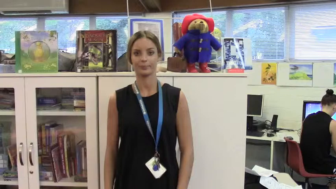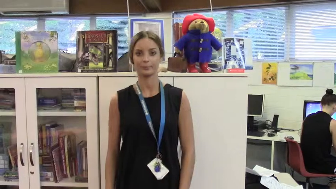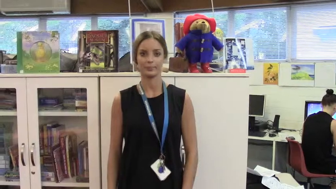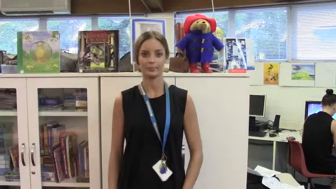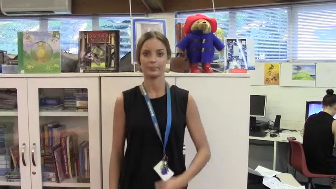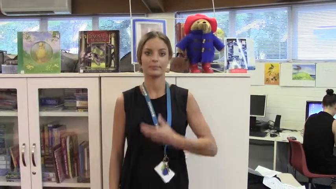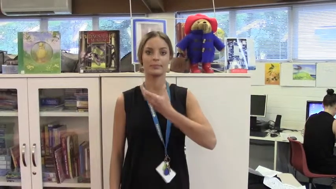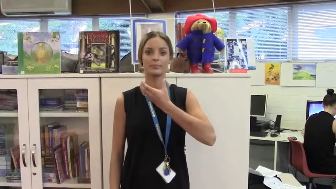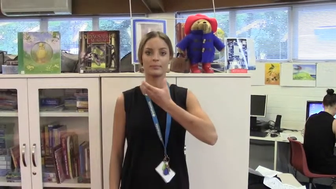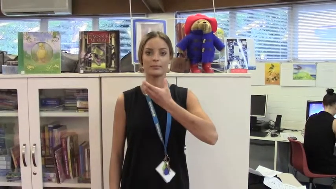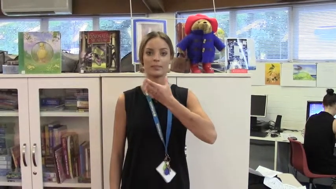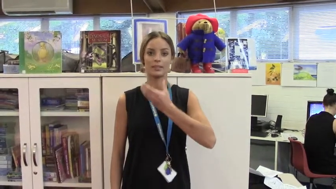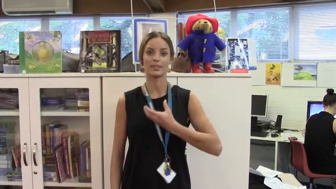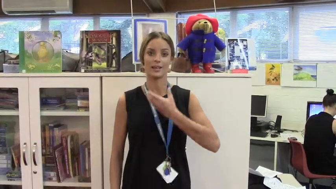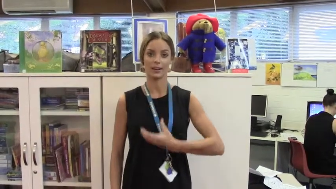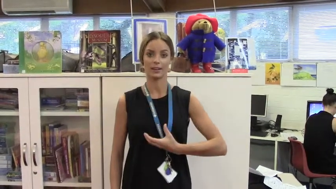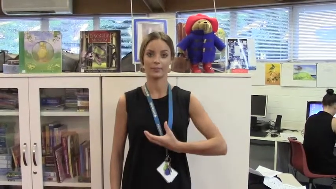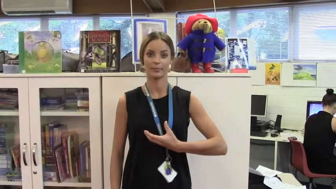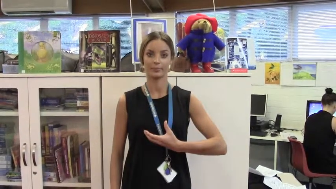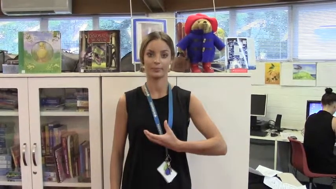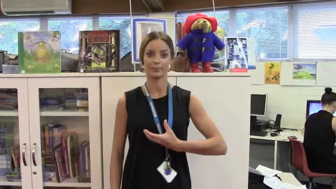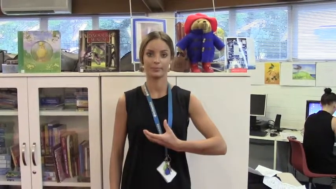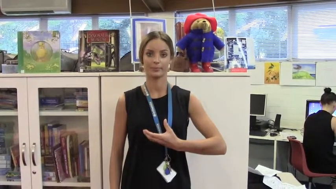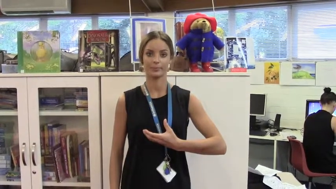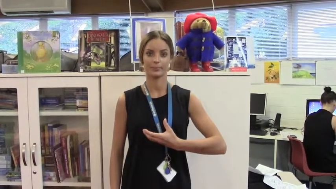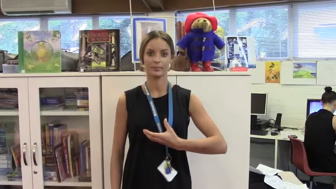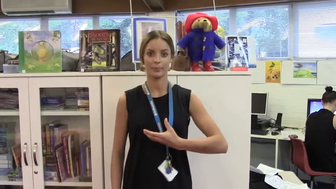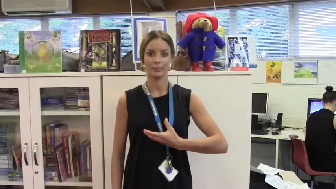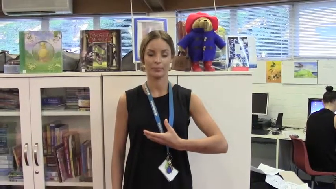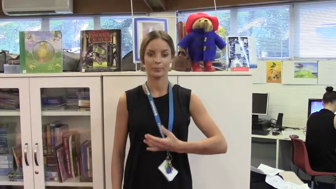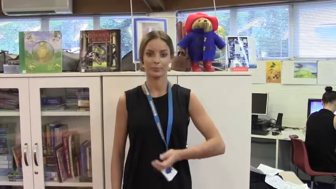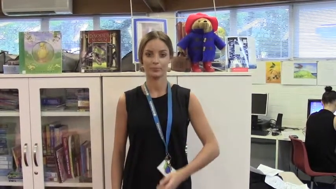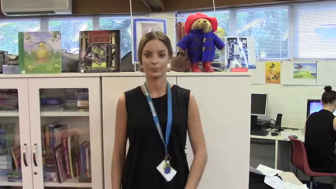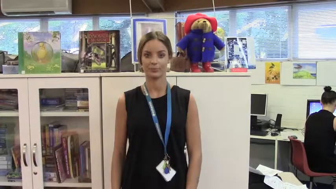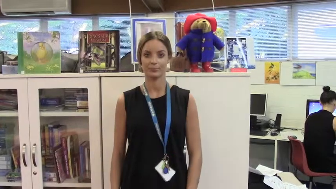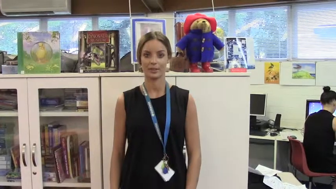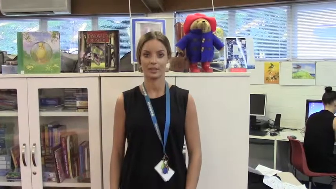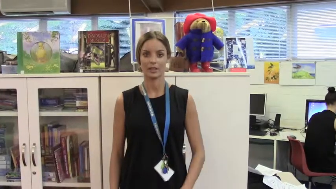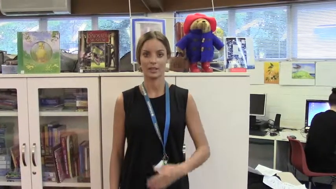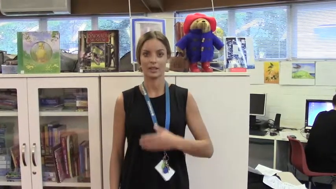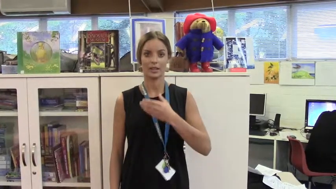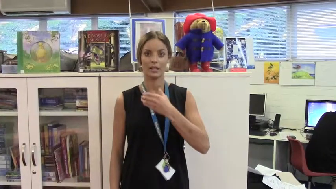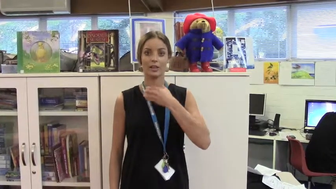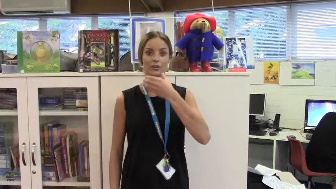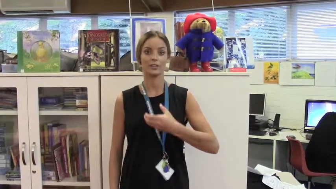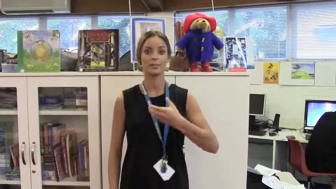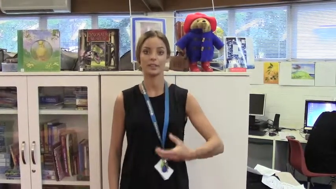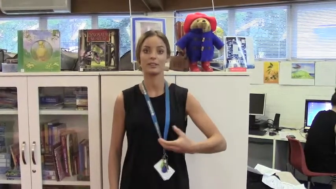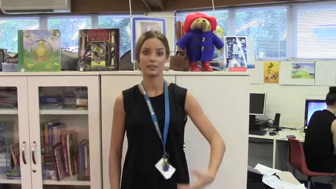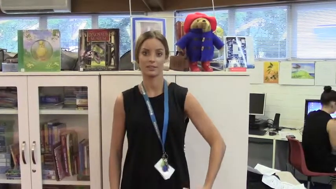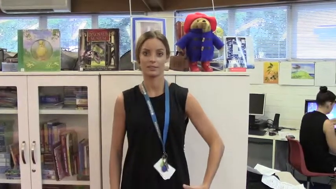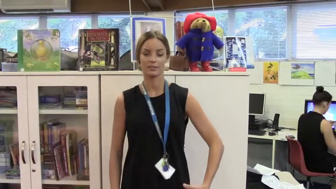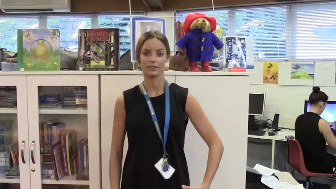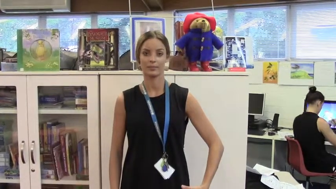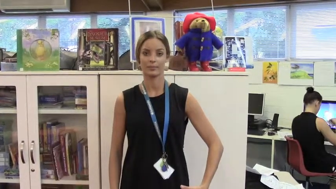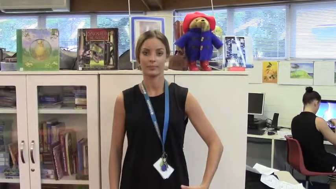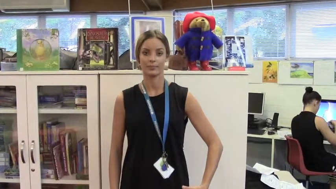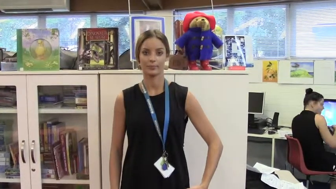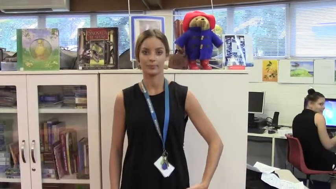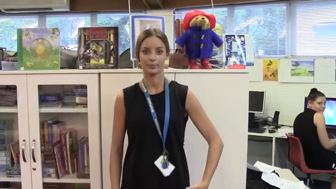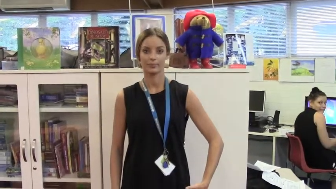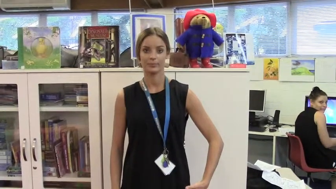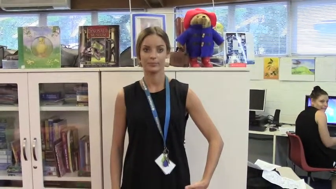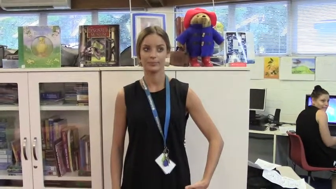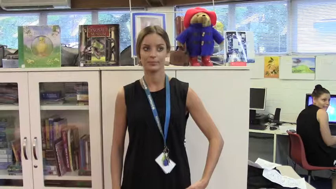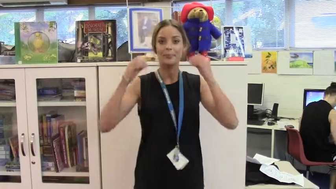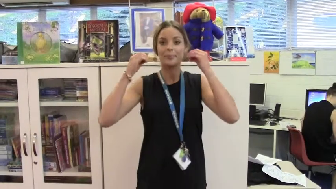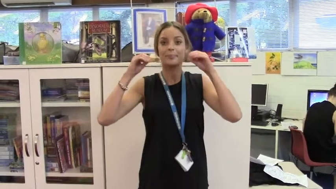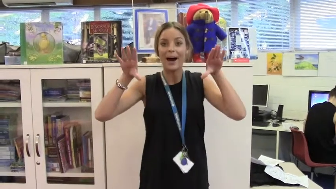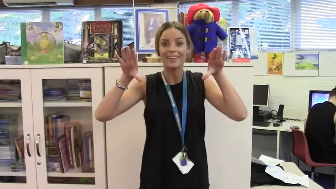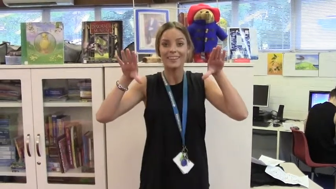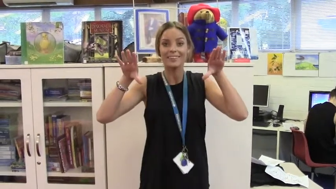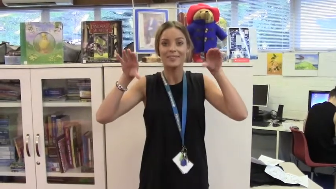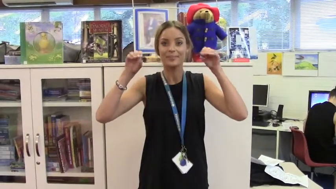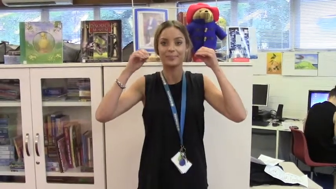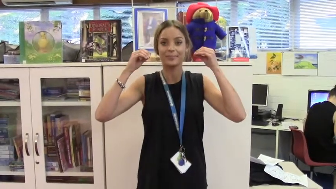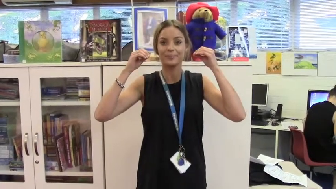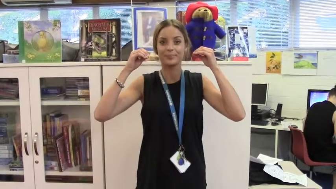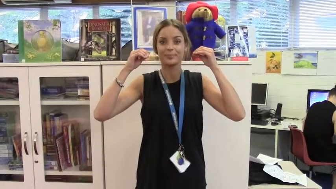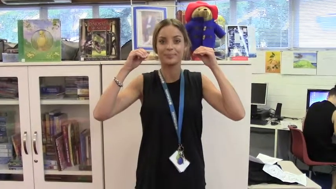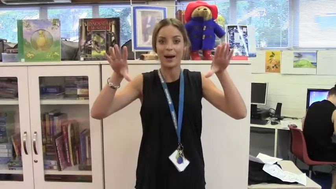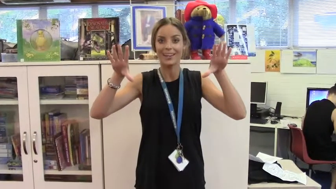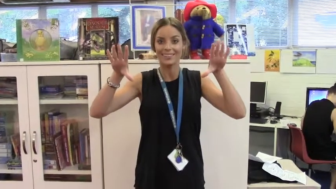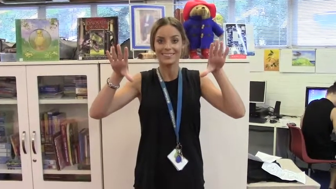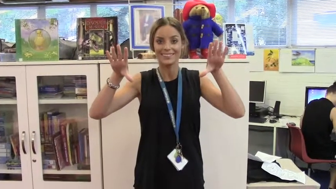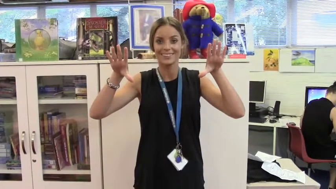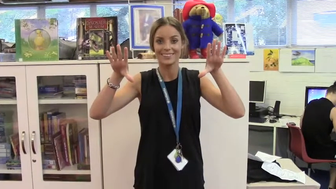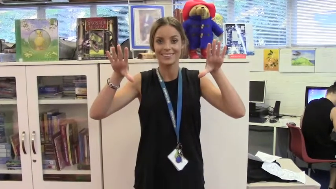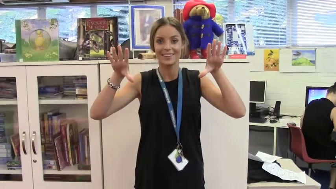Santa, Christmas, Party